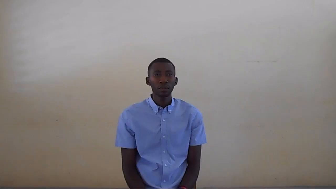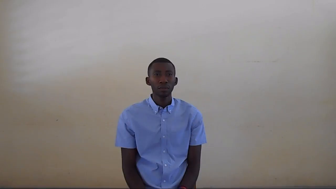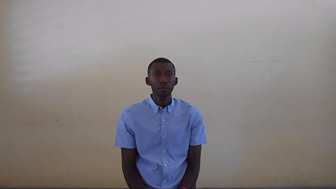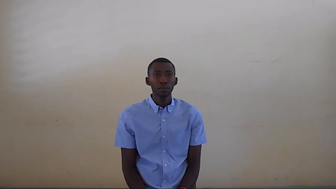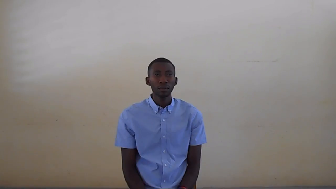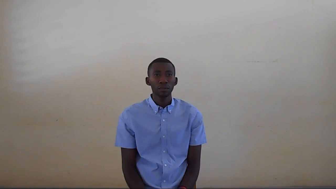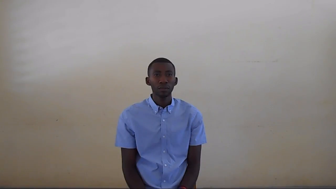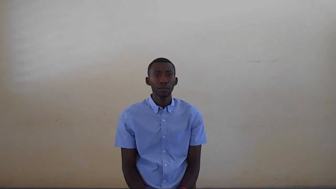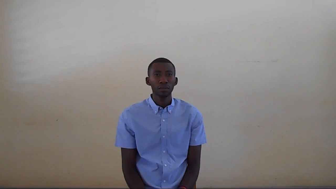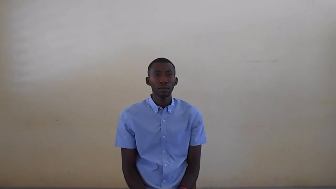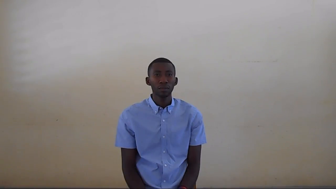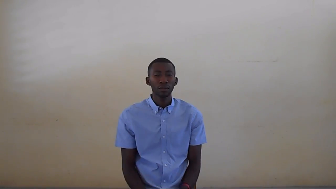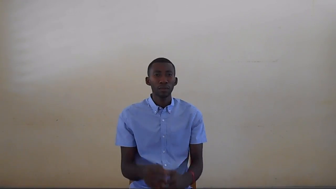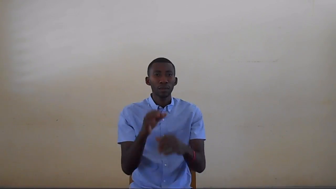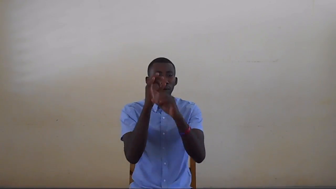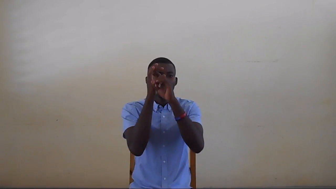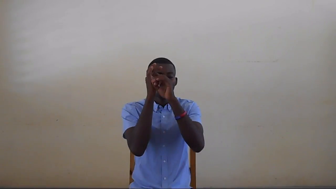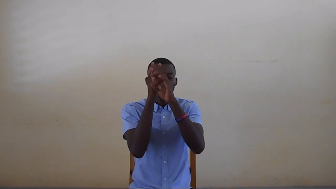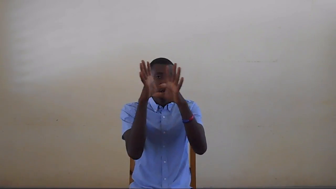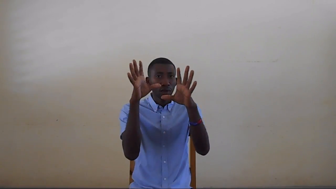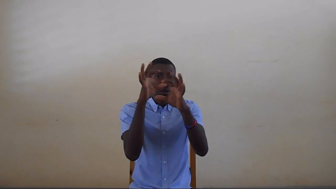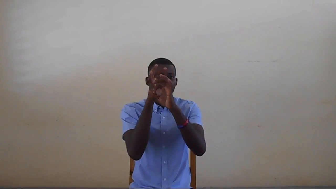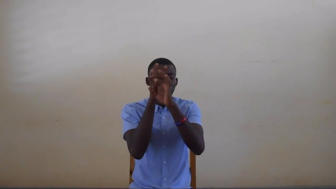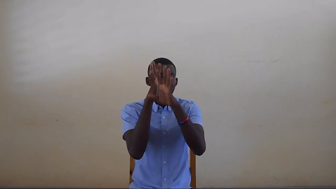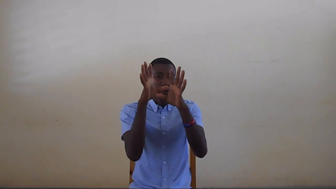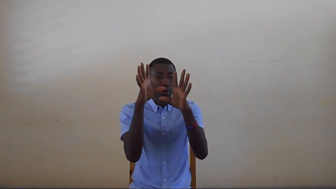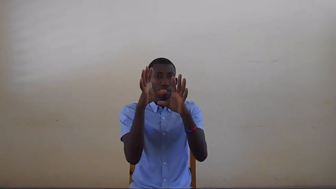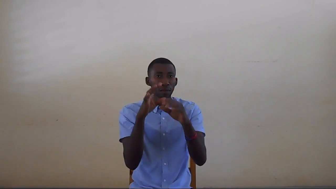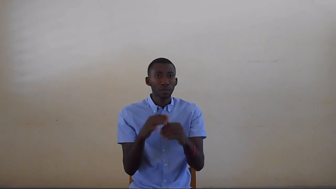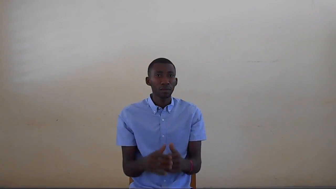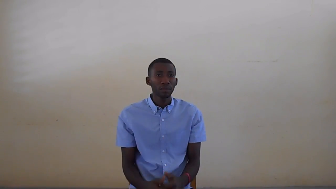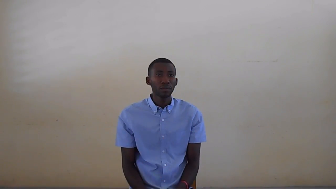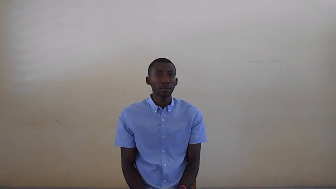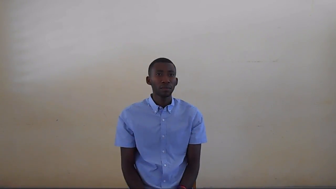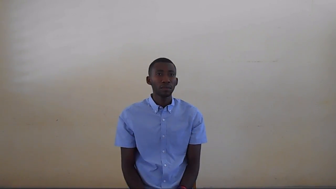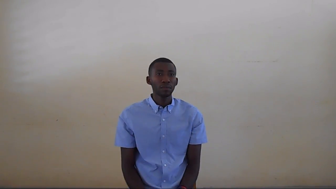photograph